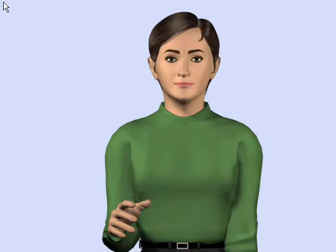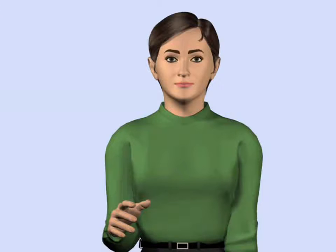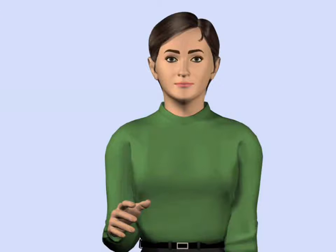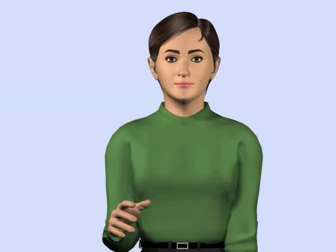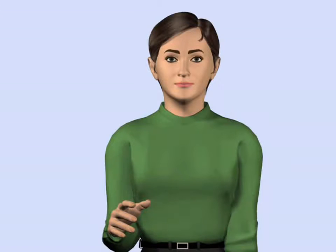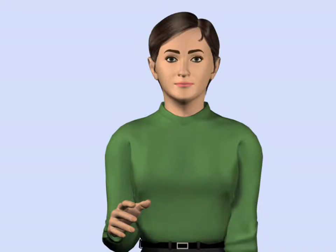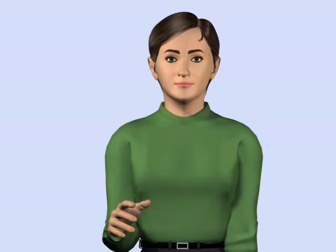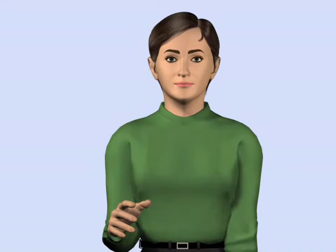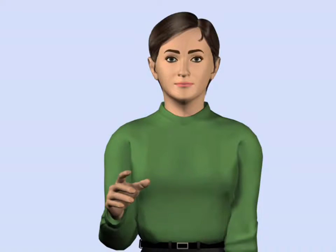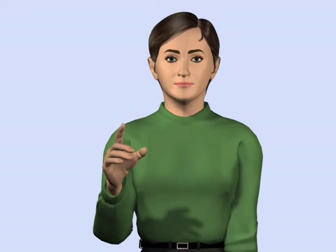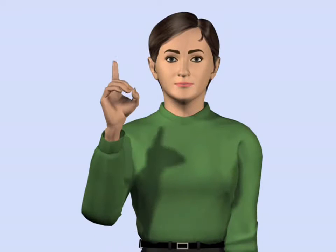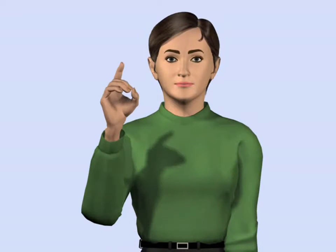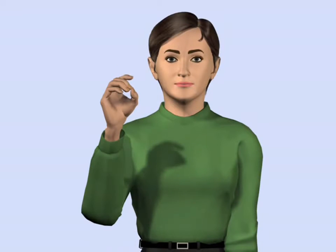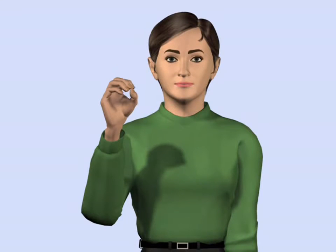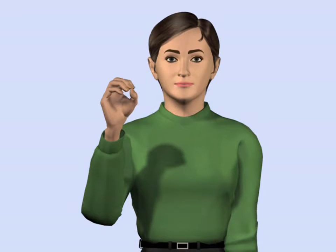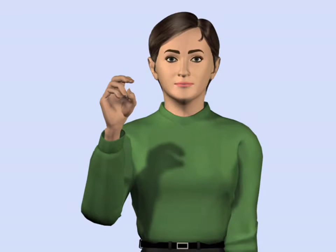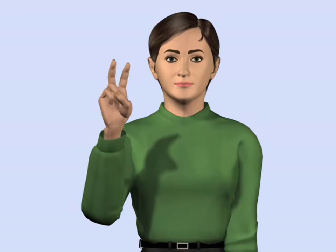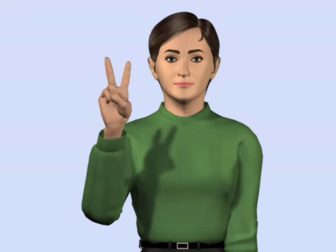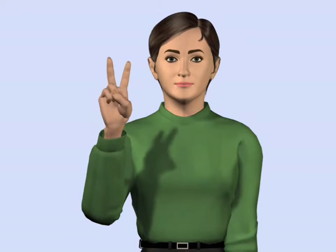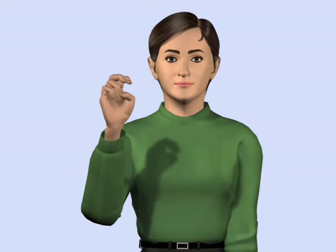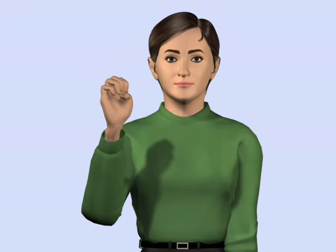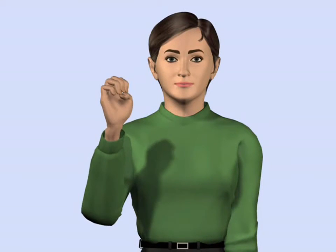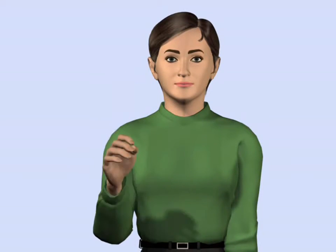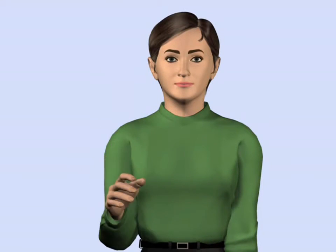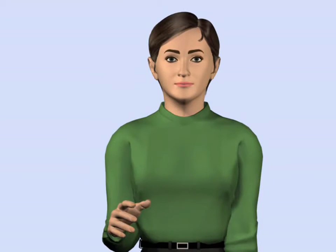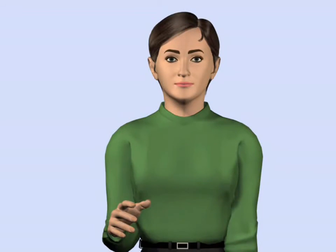dove-bird